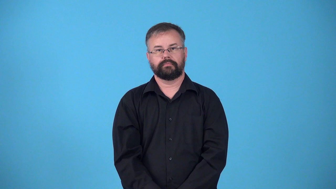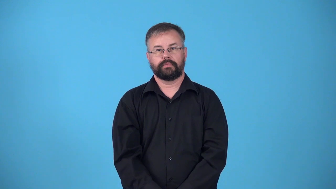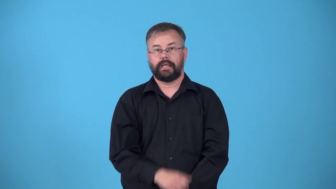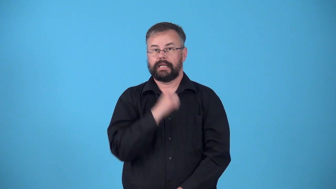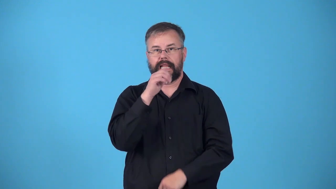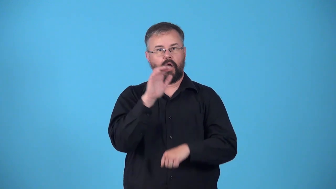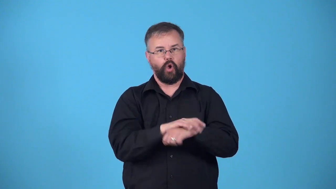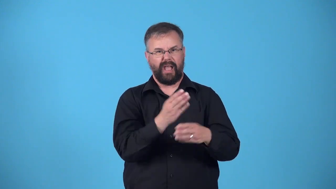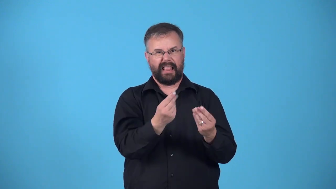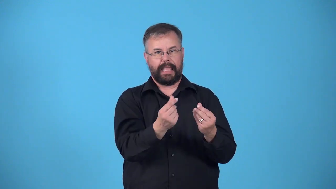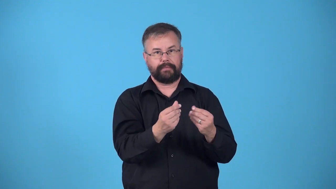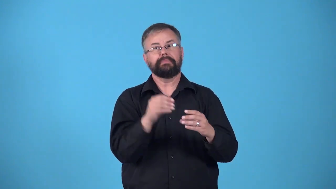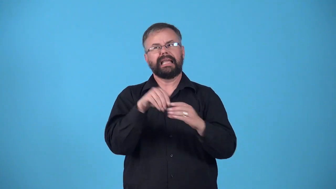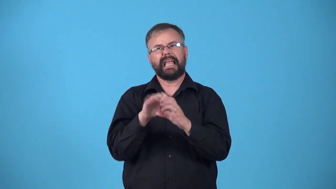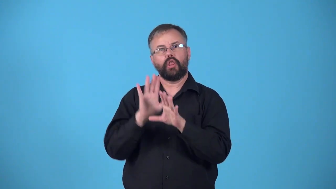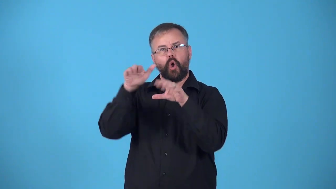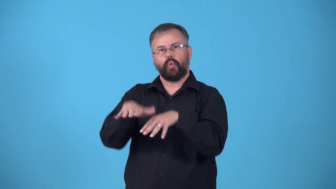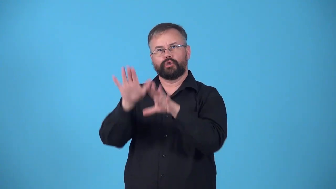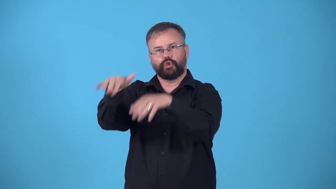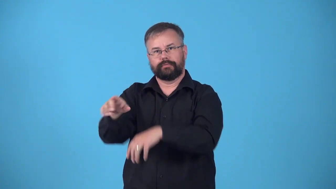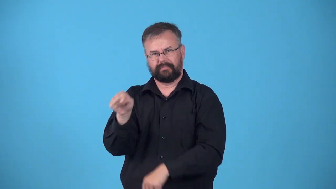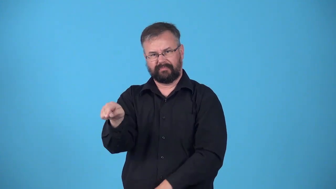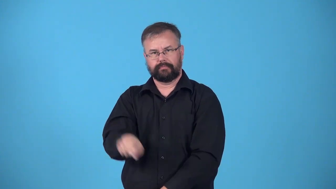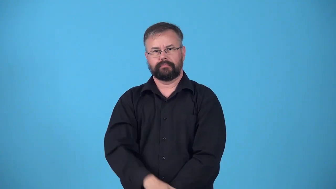offshore